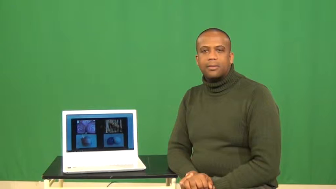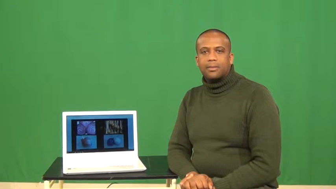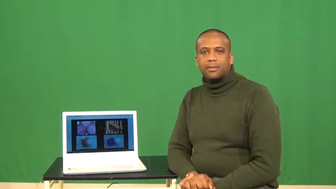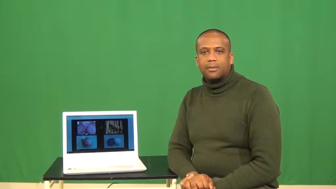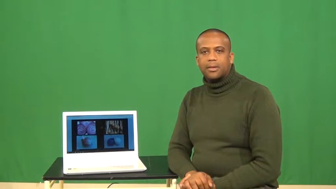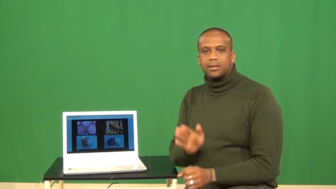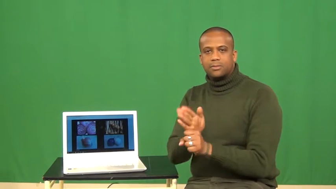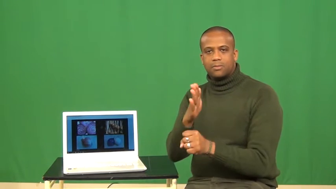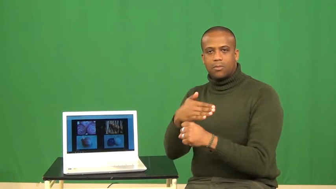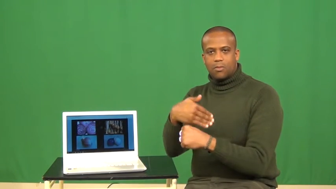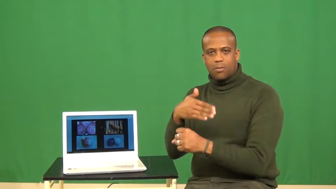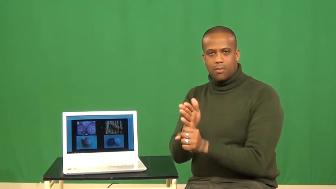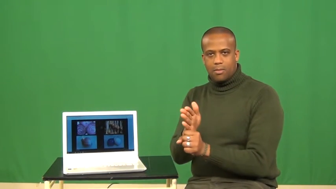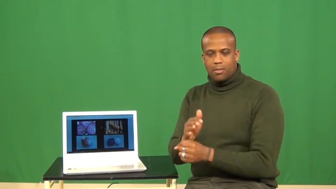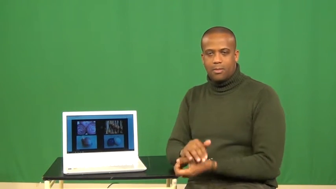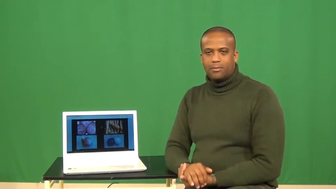onion